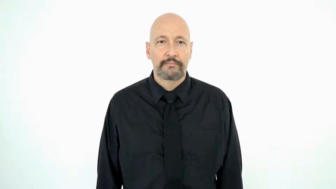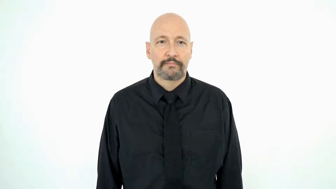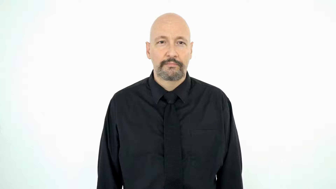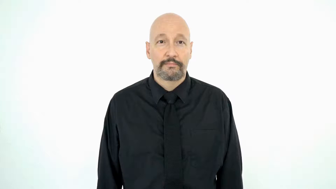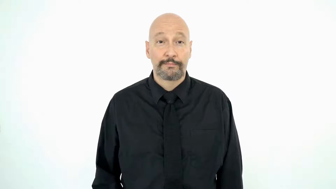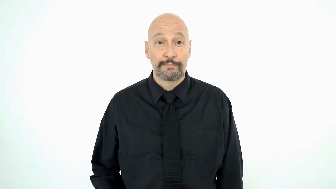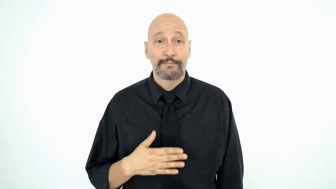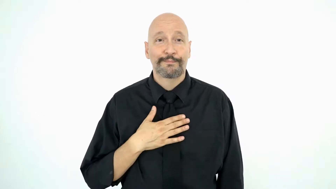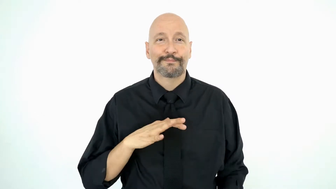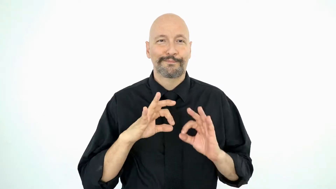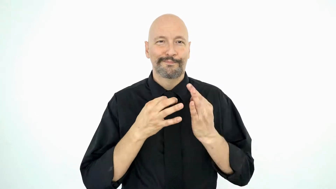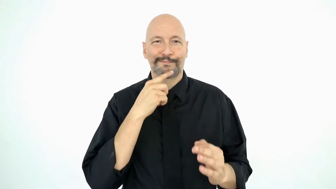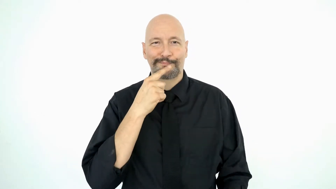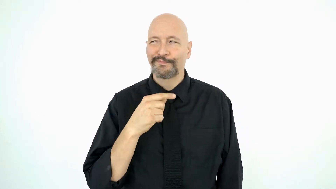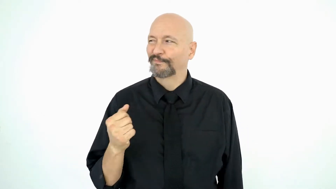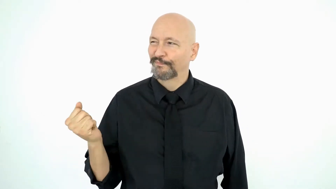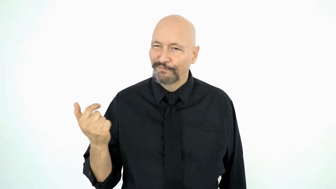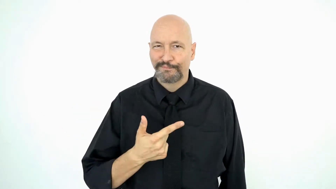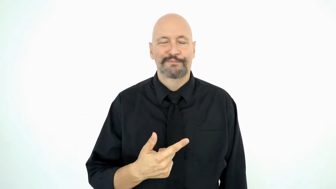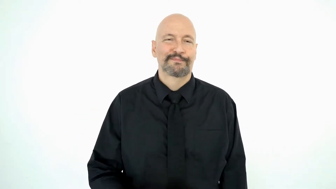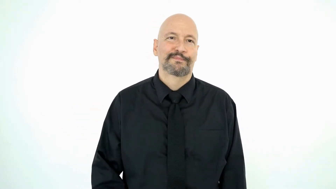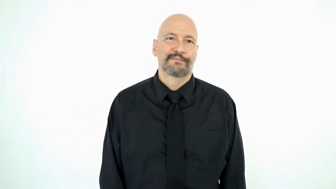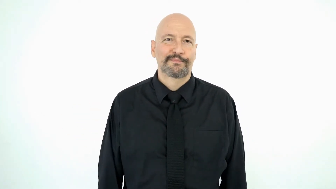MY FAMILY HEARING ALL.